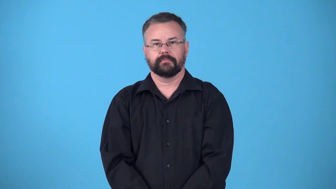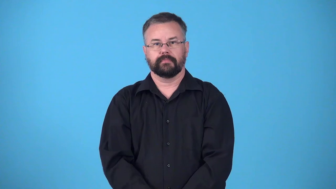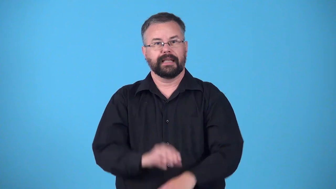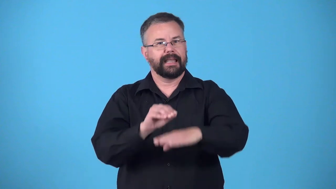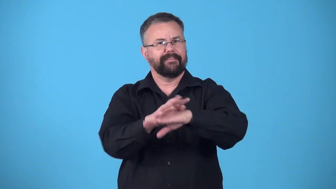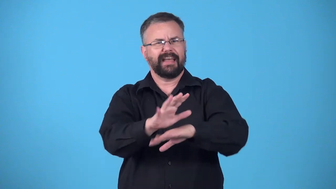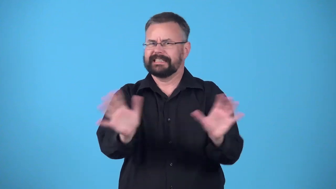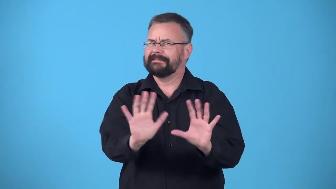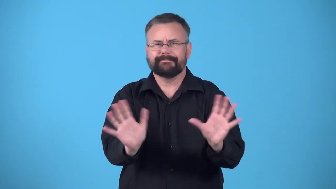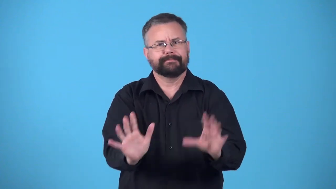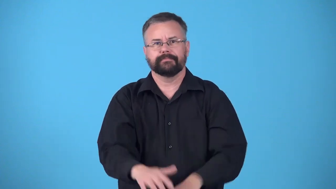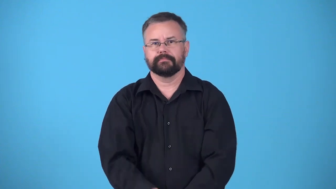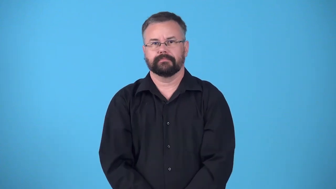advise against, counsel against